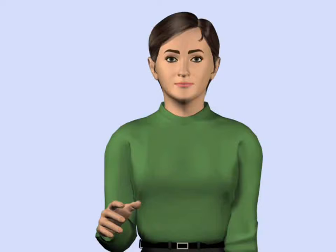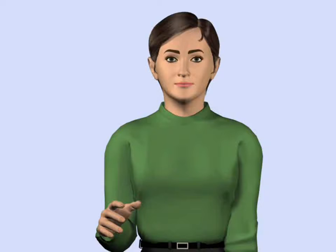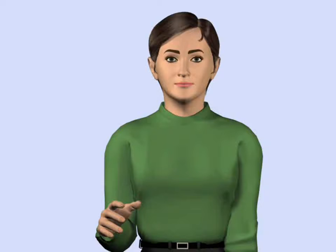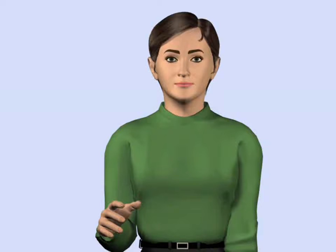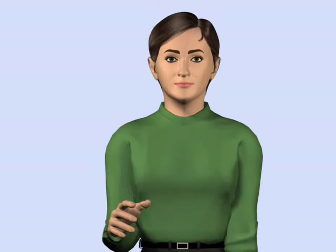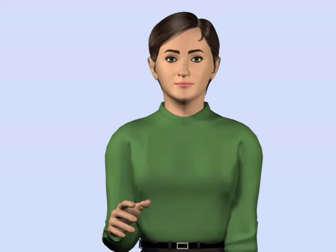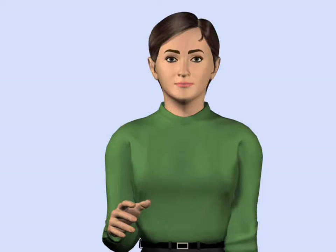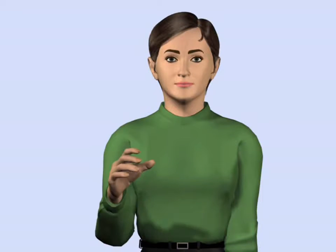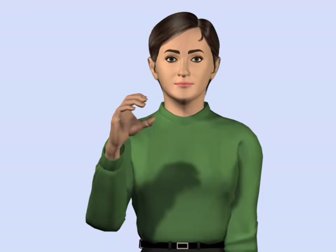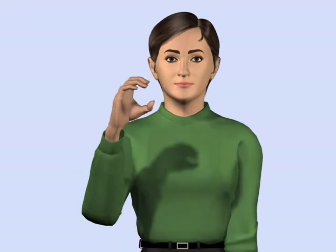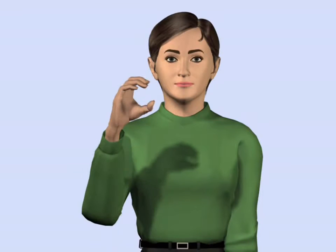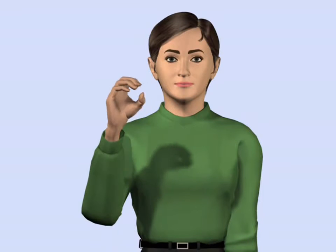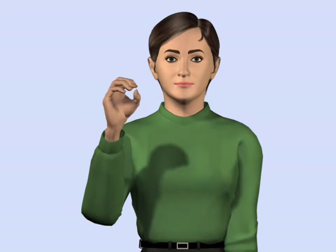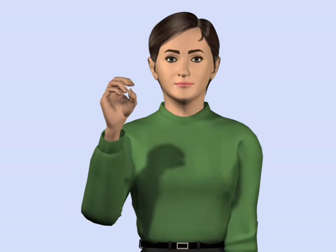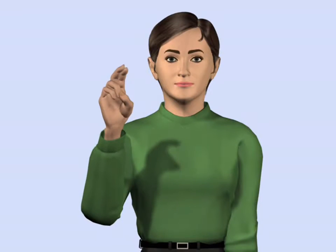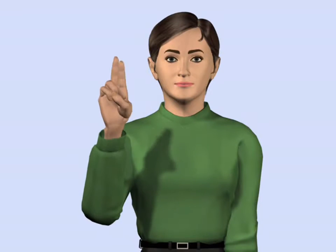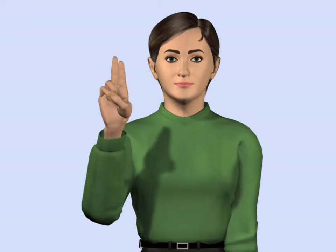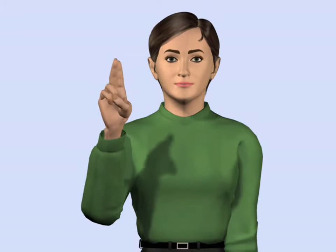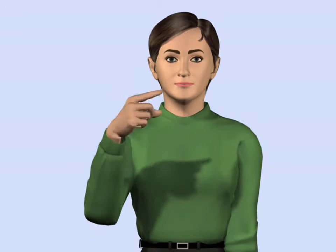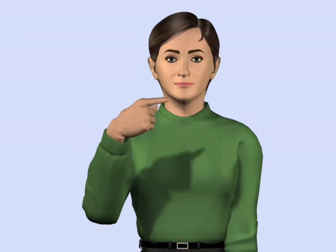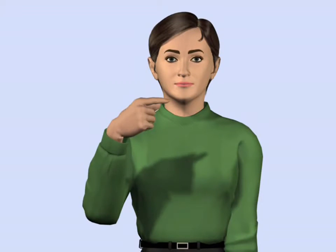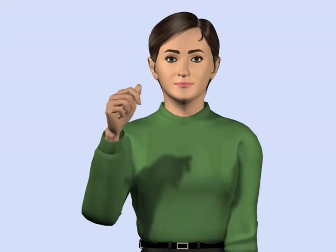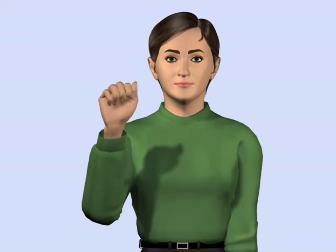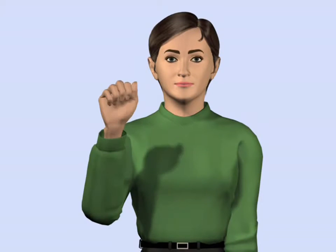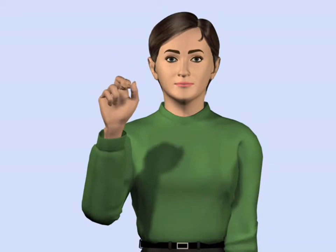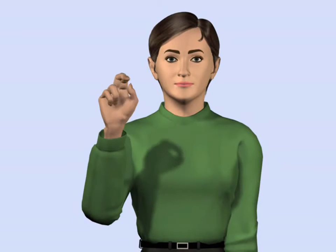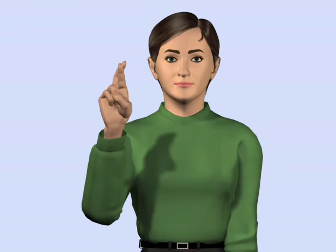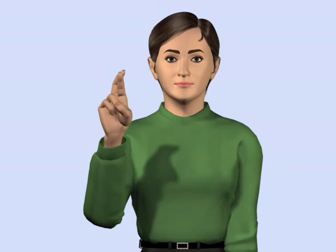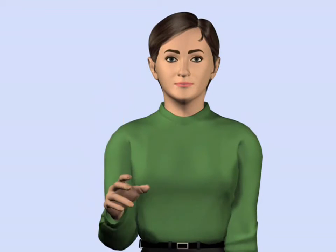cougar